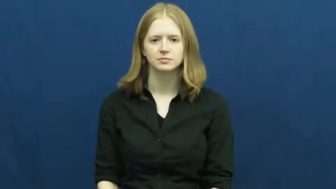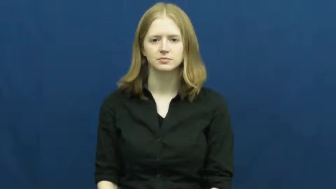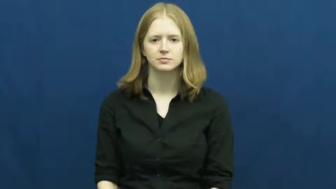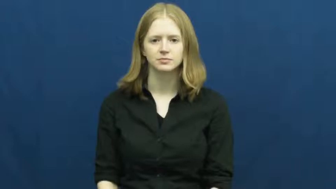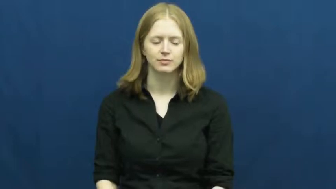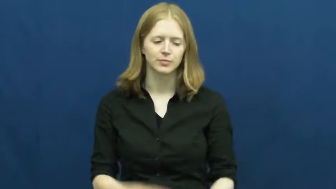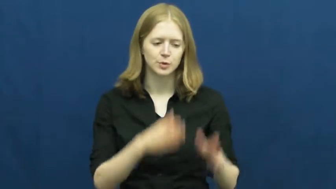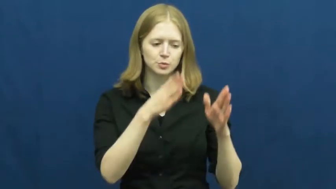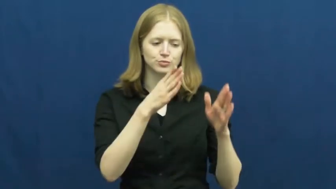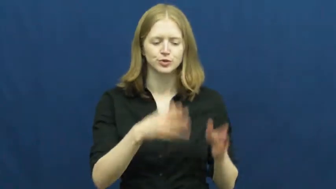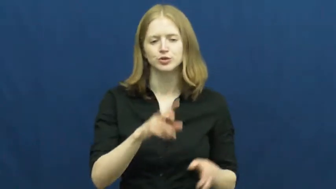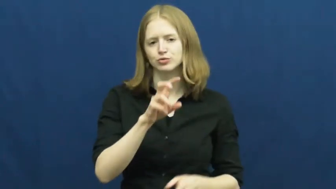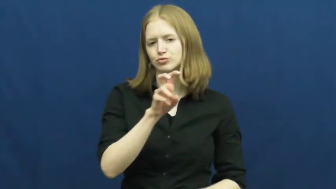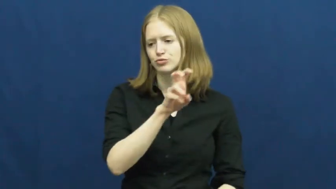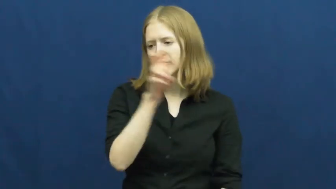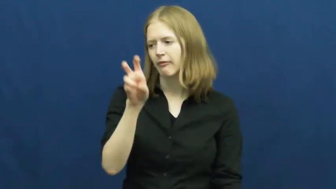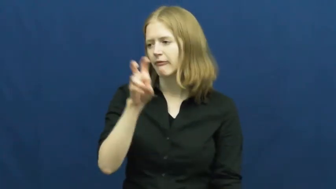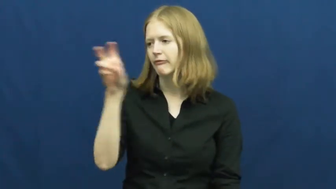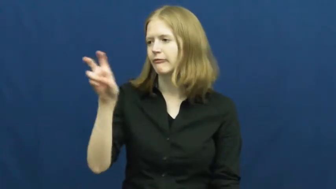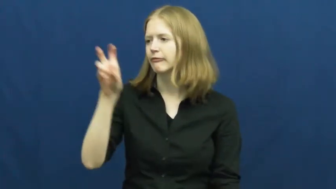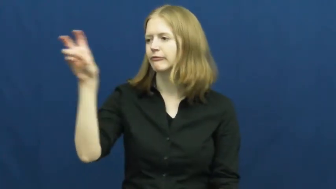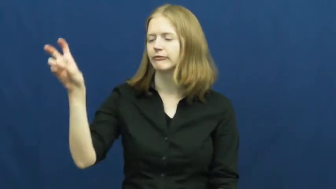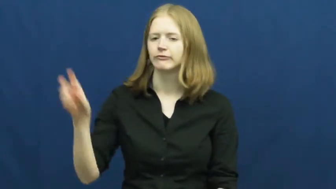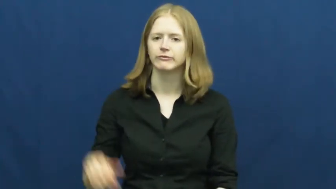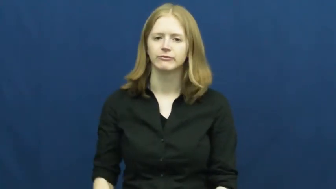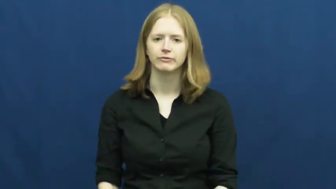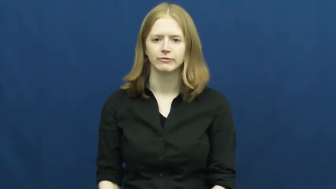itinerant